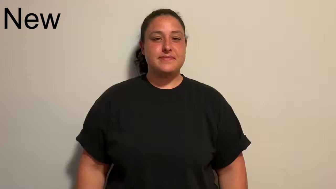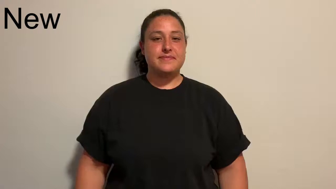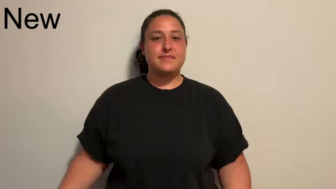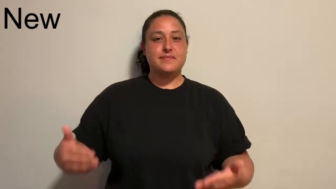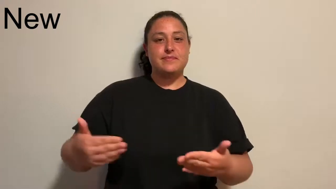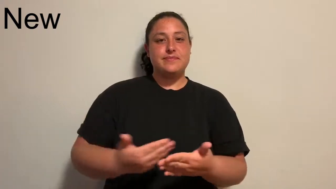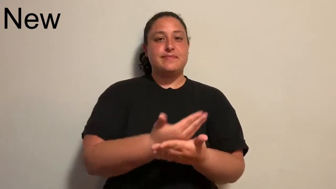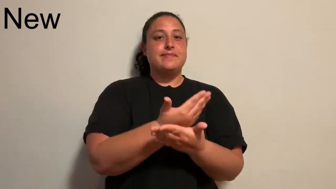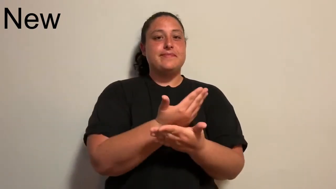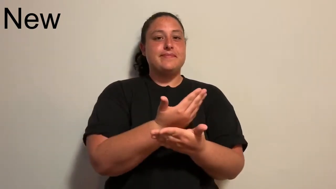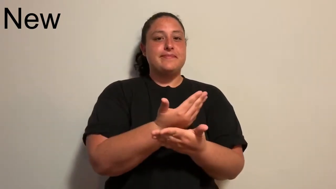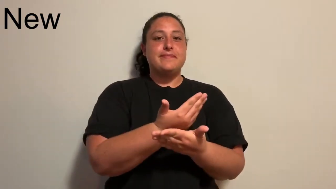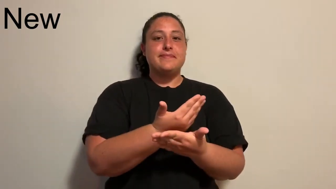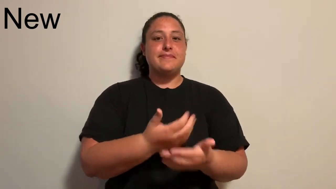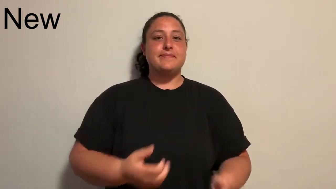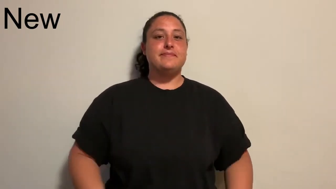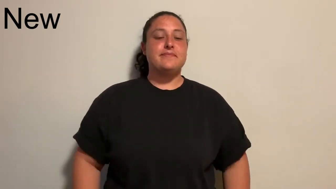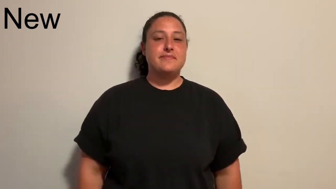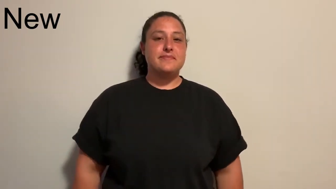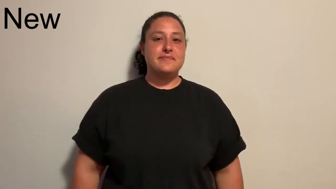New